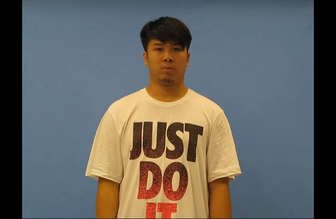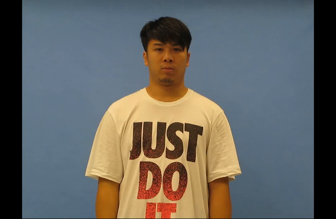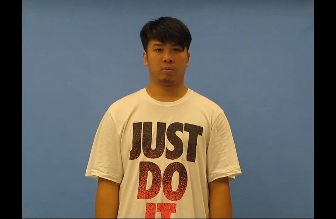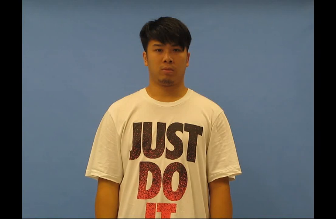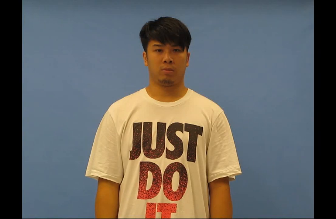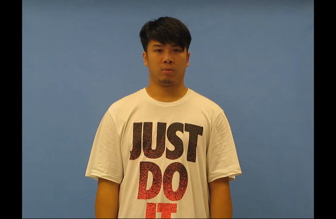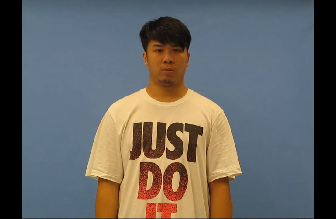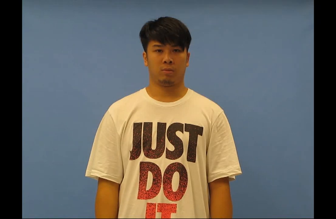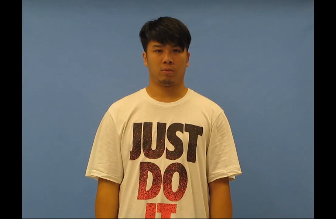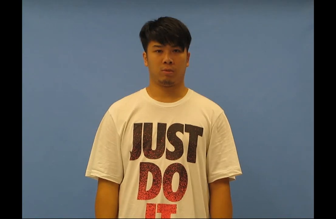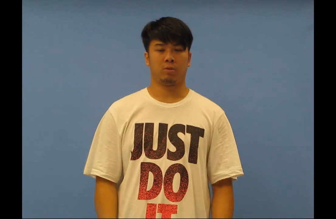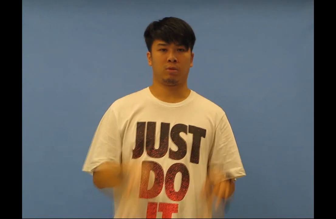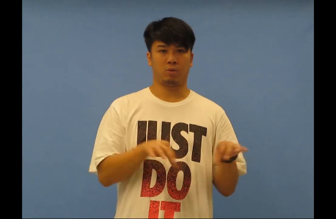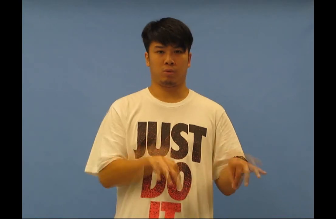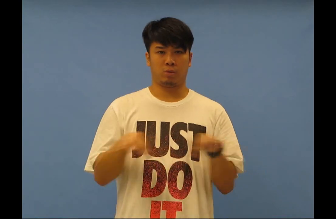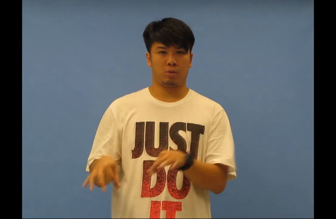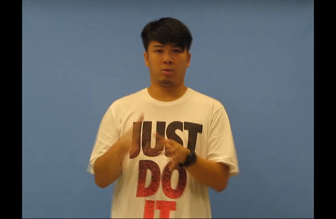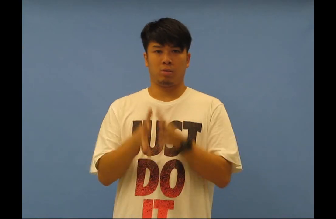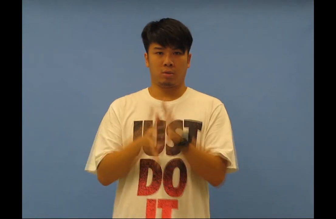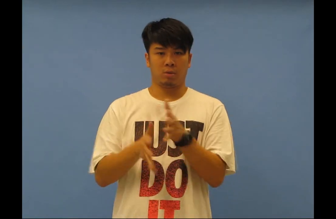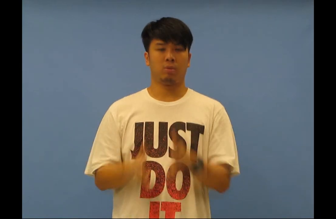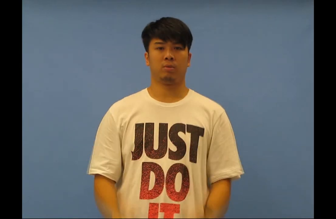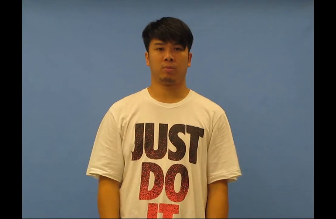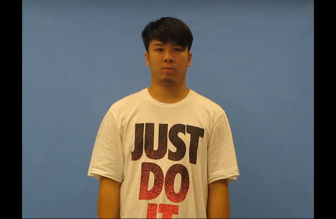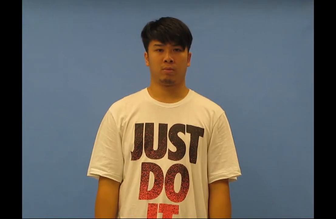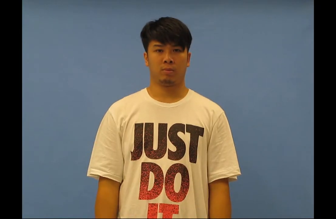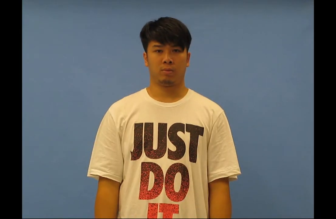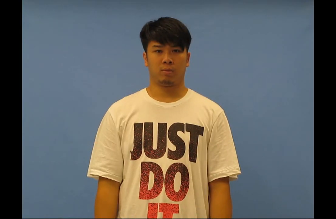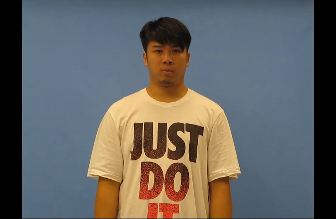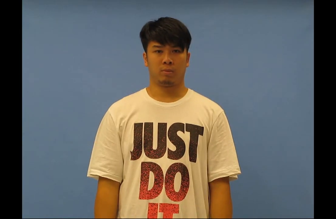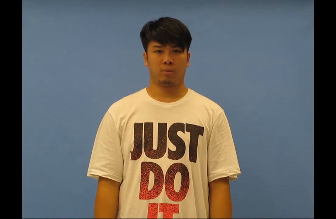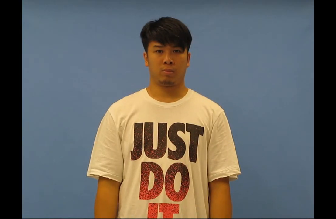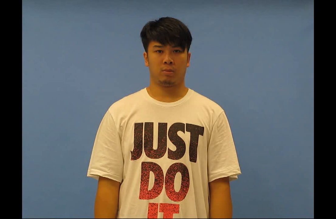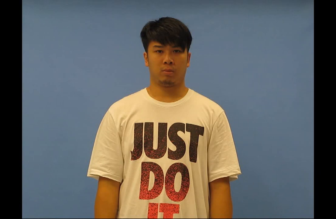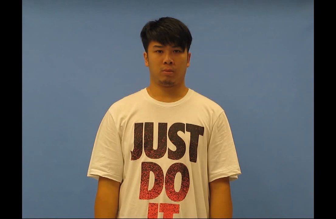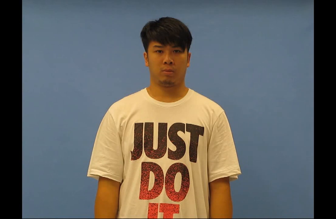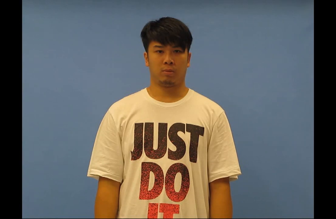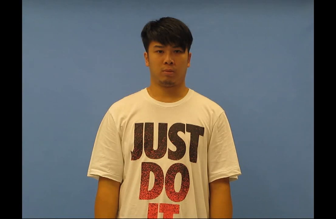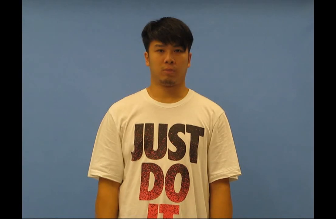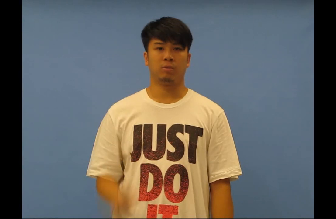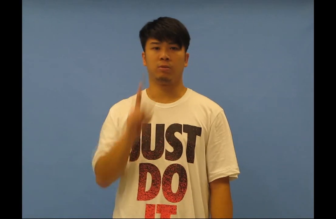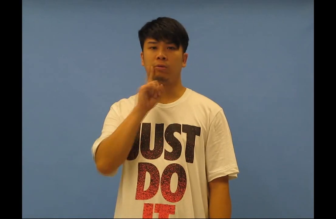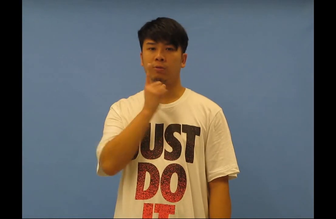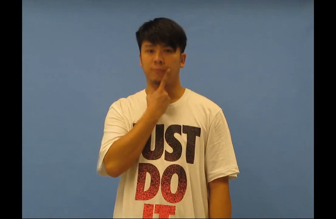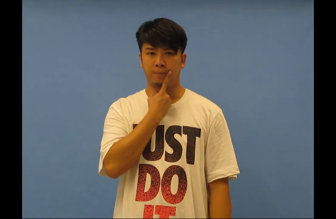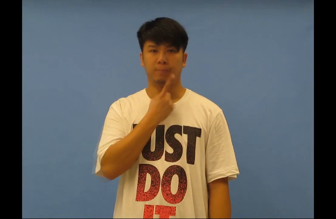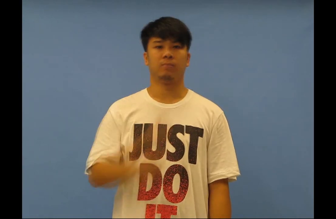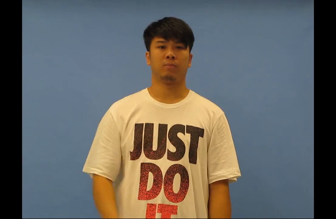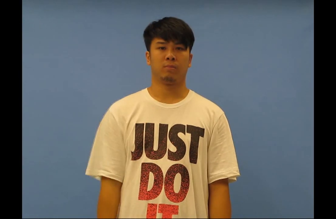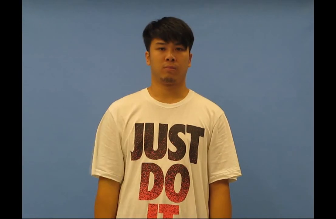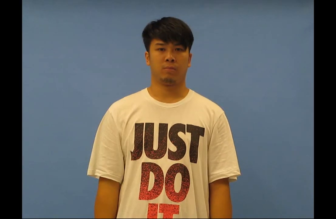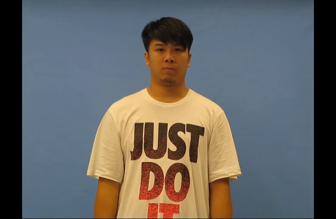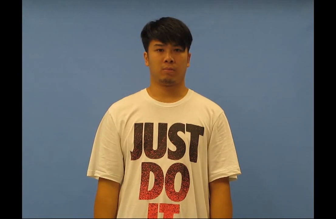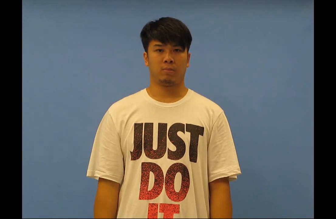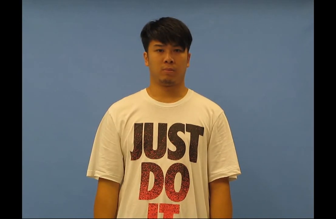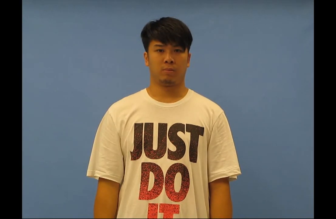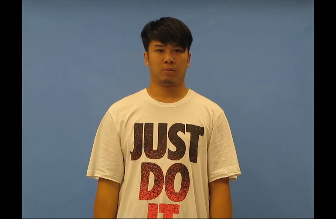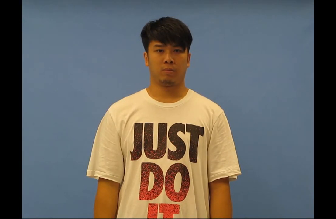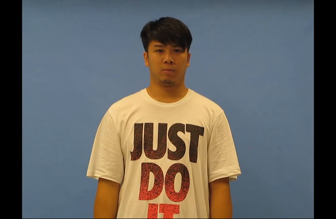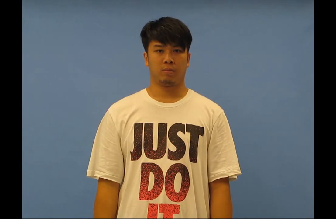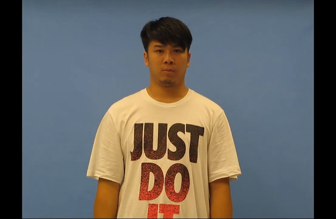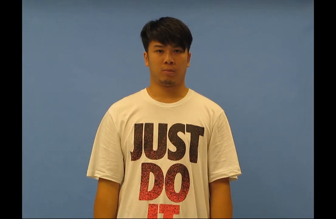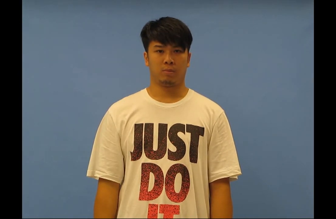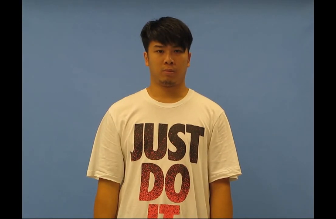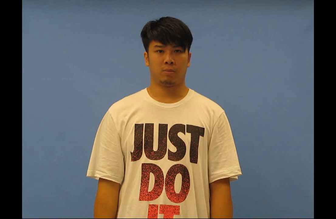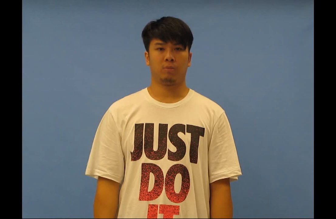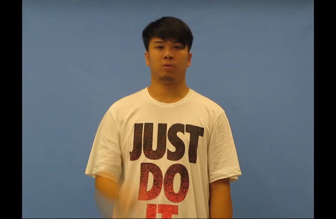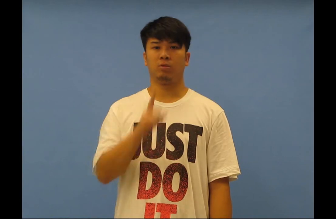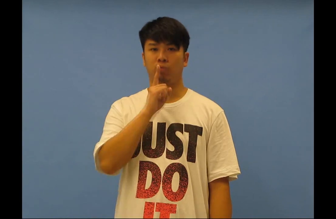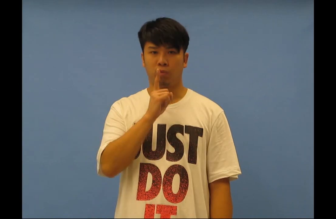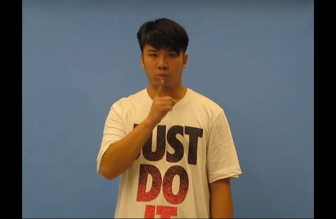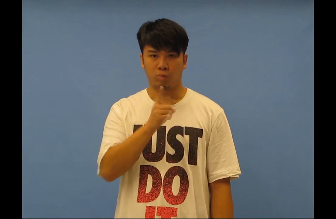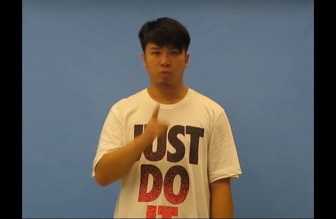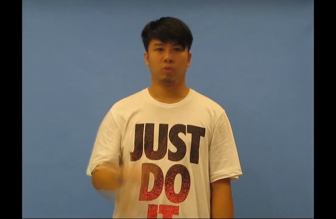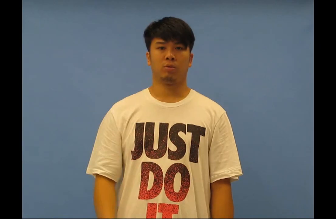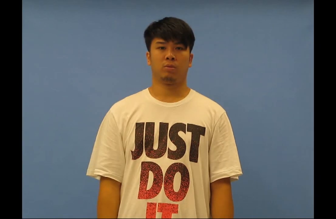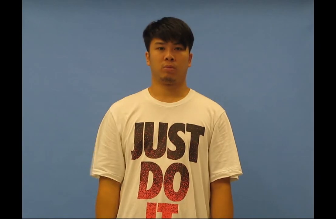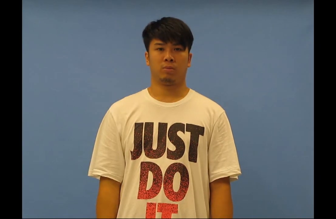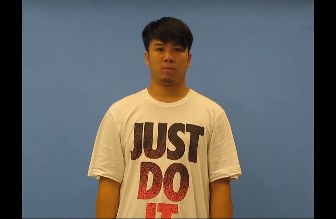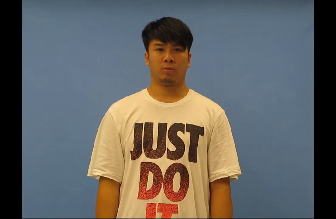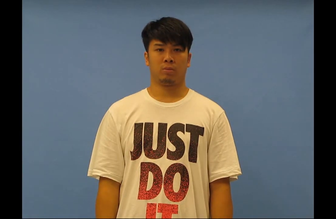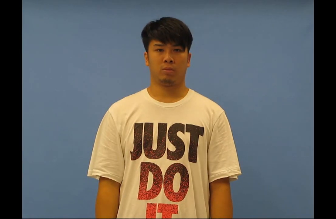Deaf&Hearing